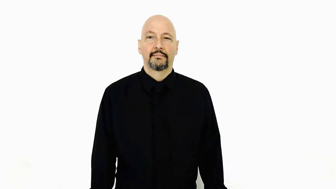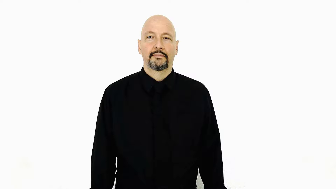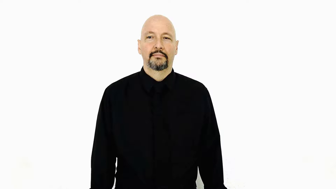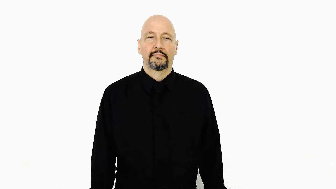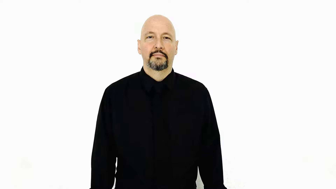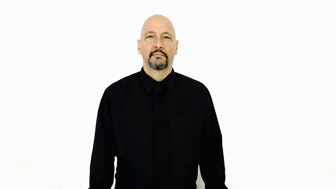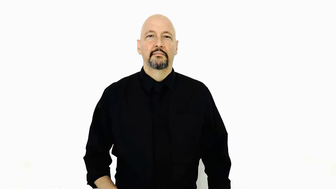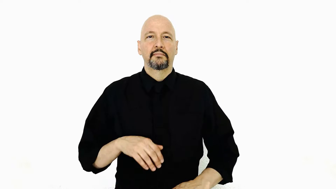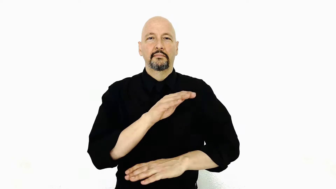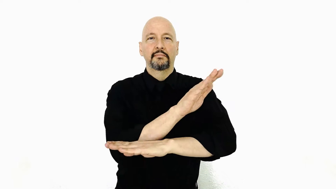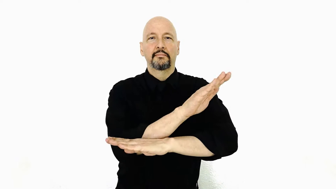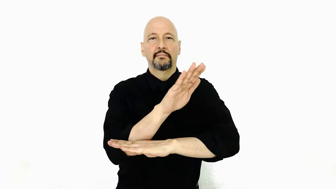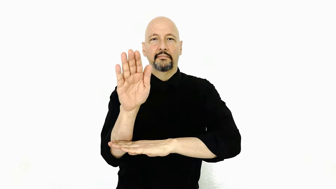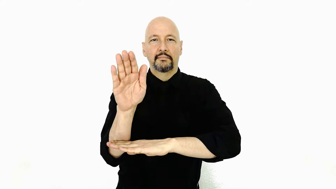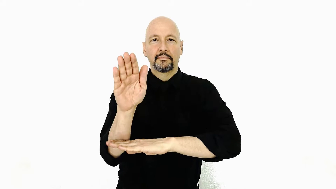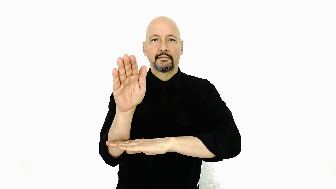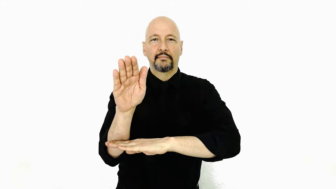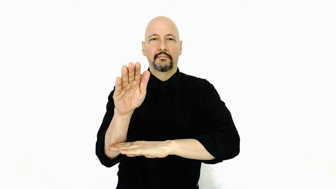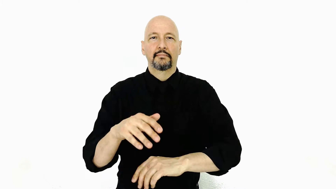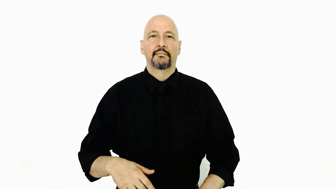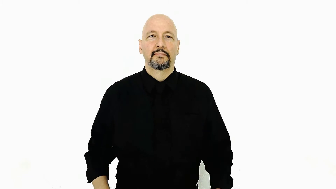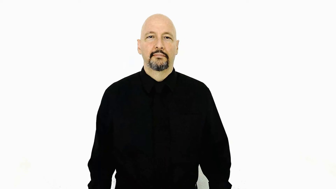every afternoon